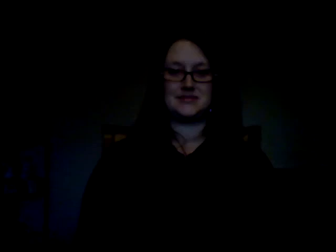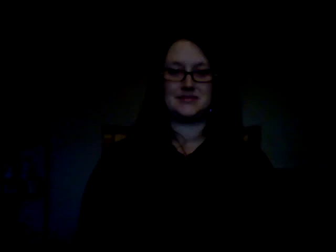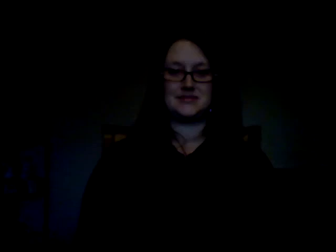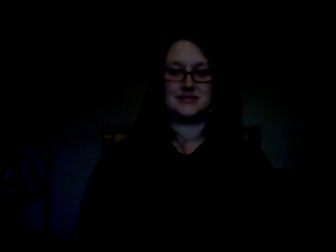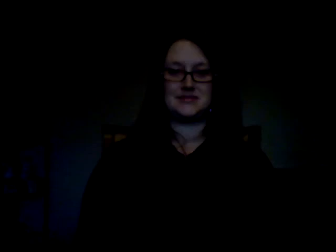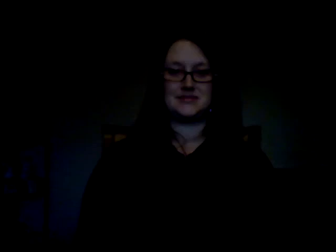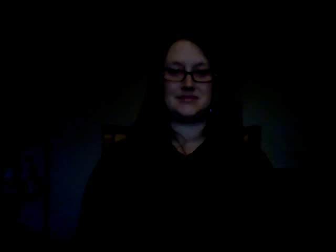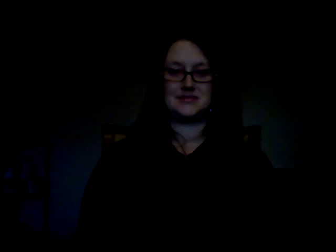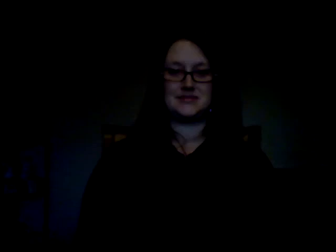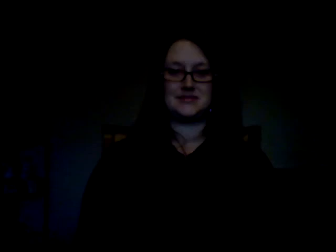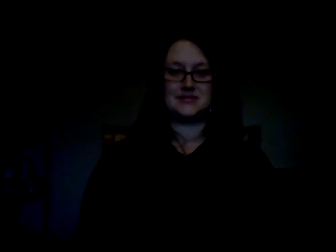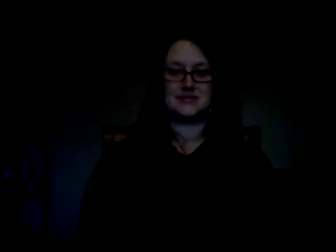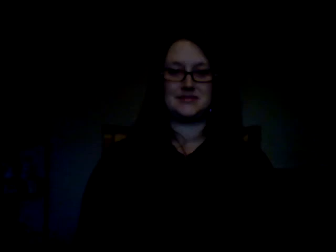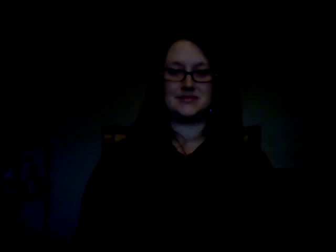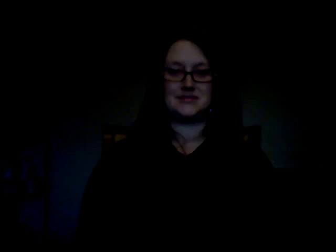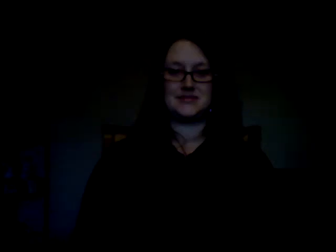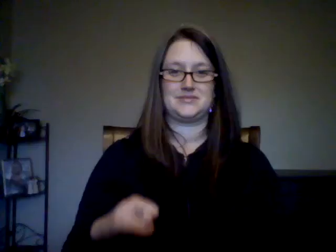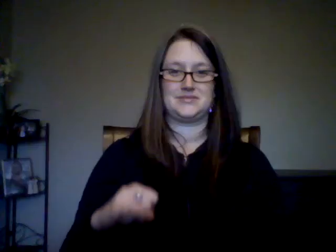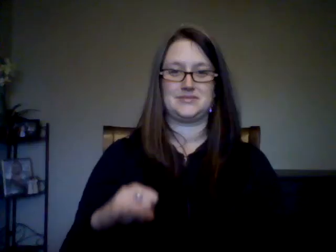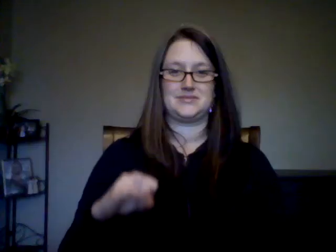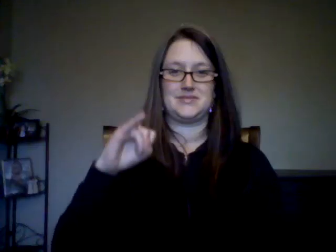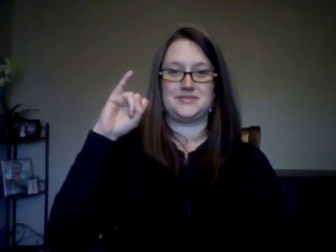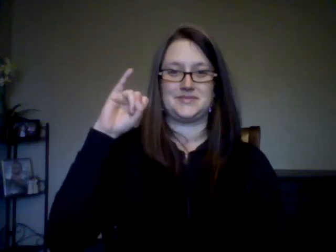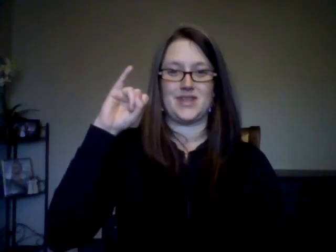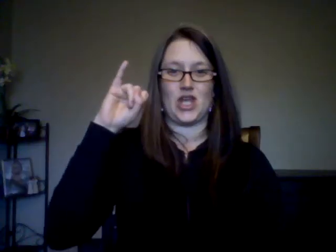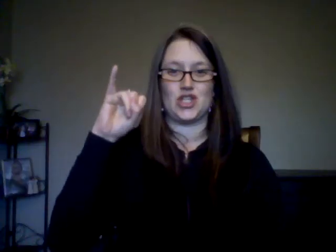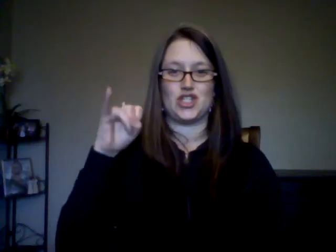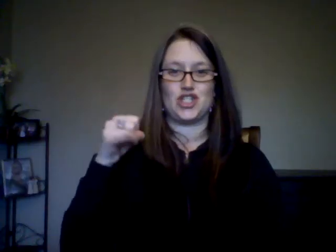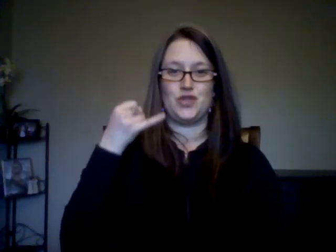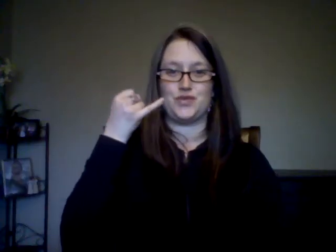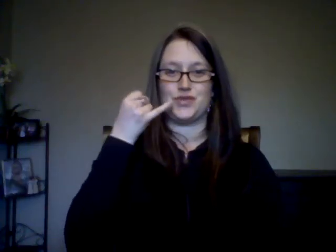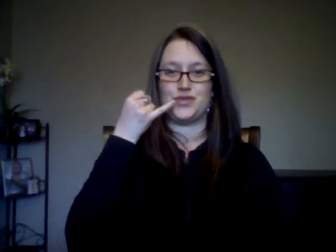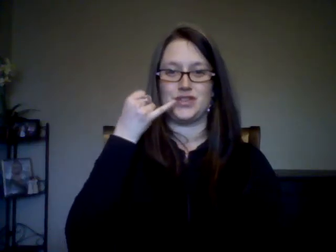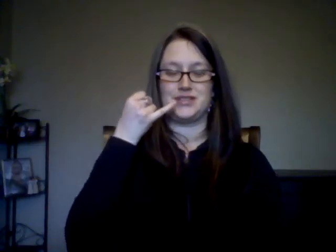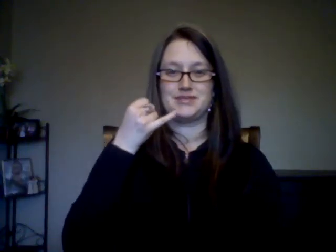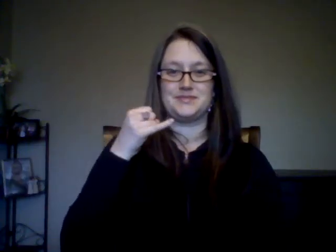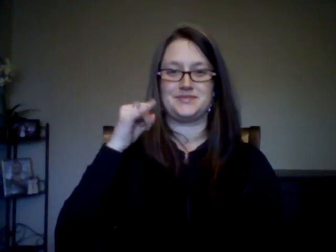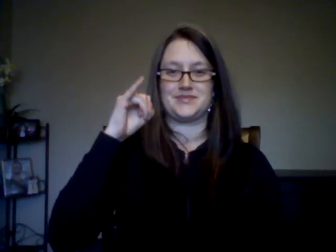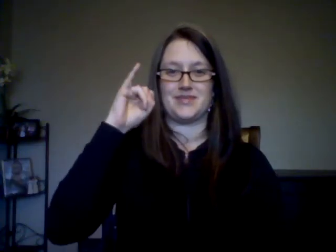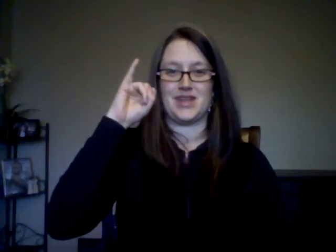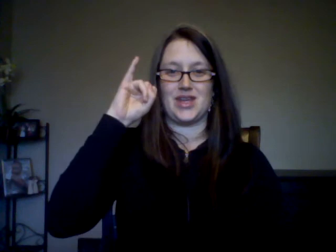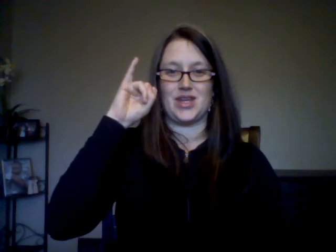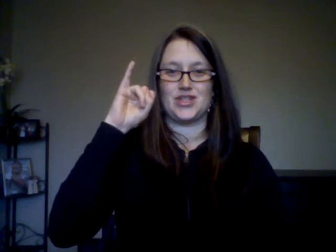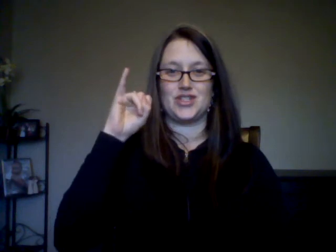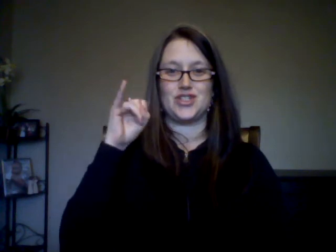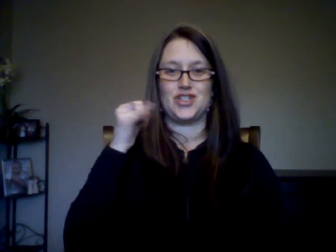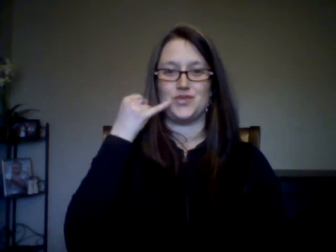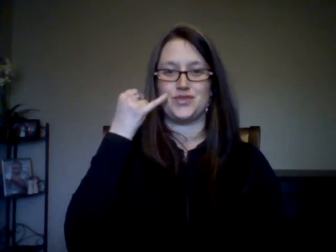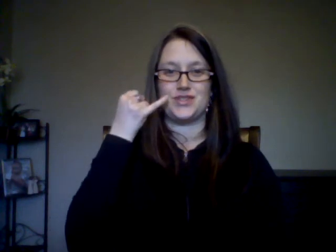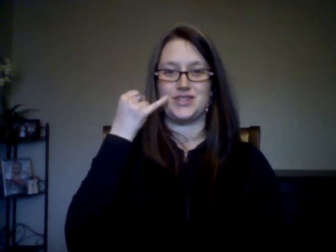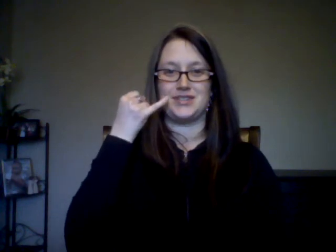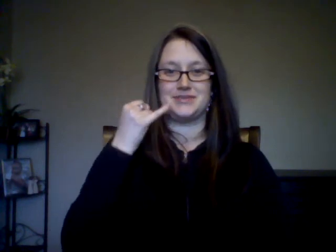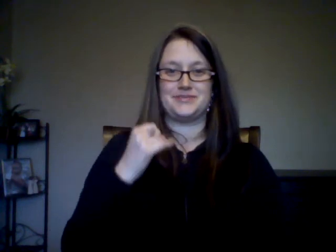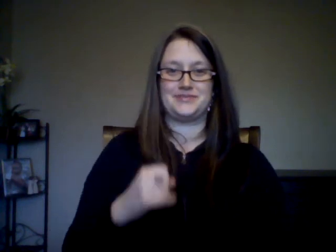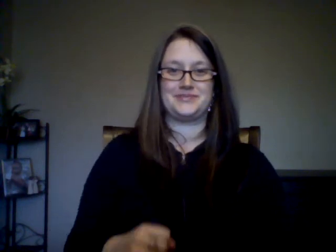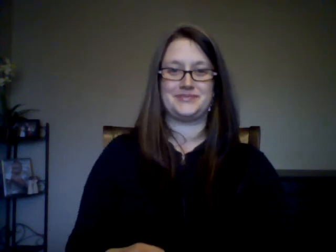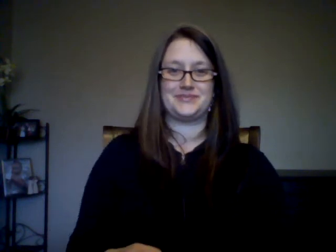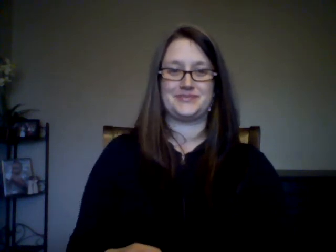Juice